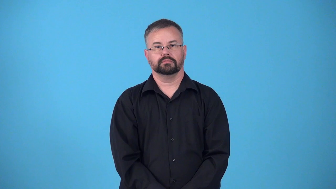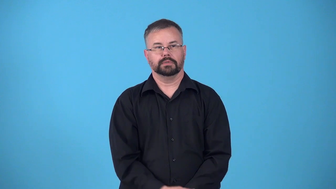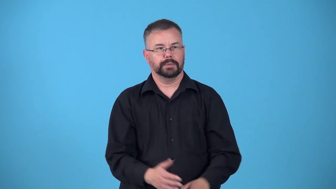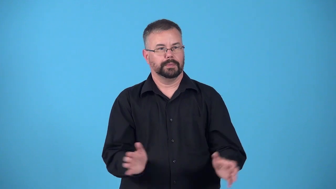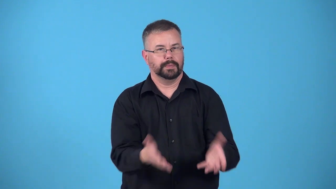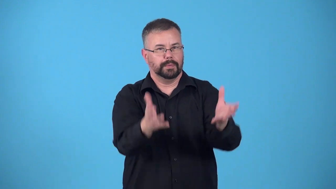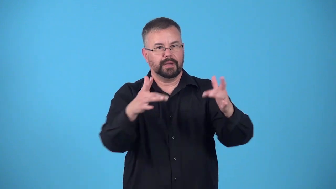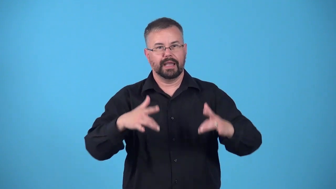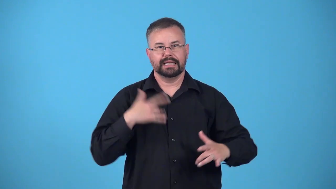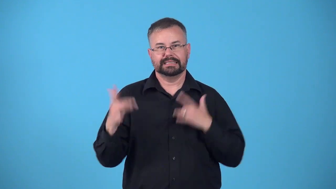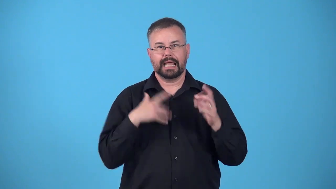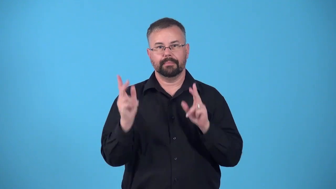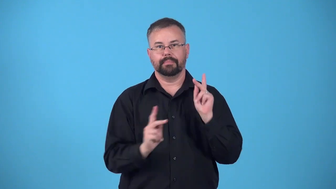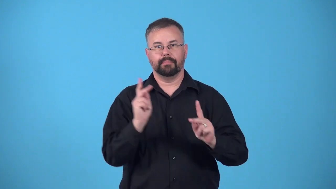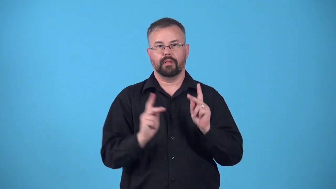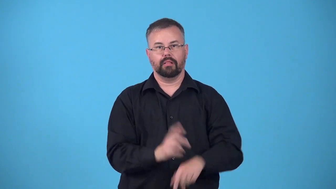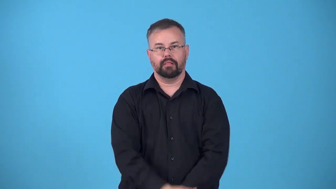whip up